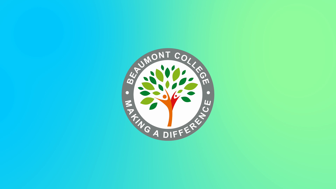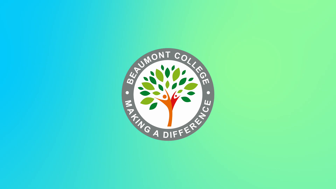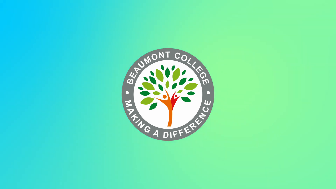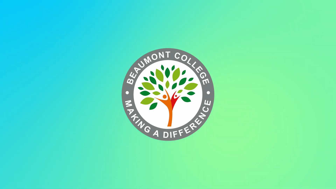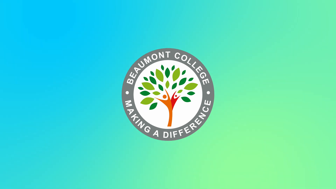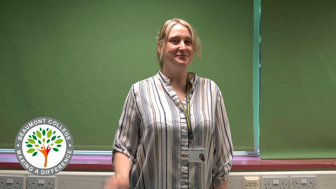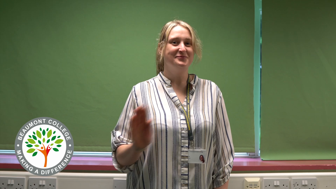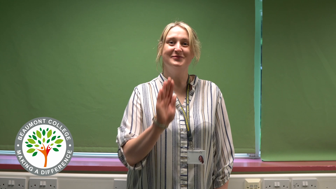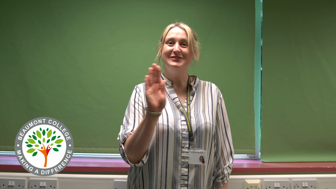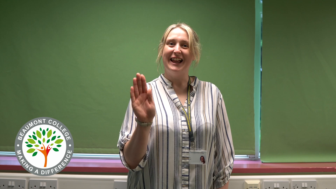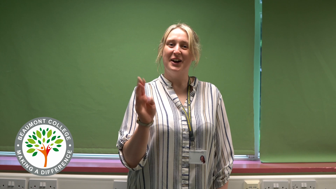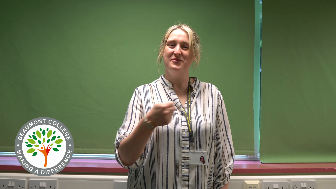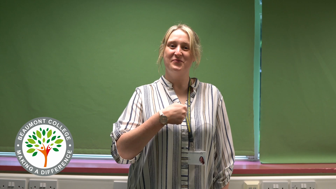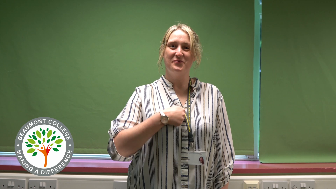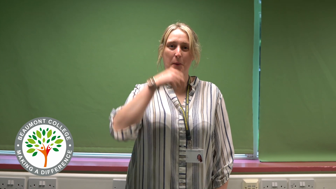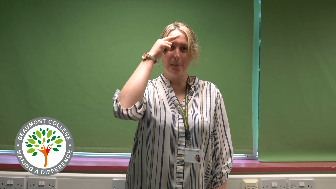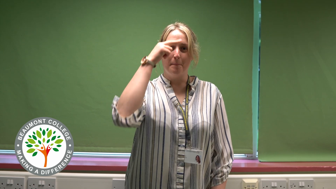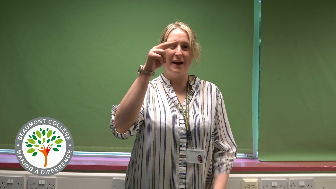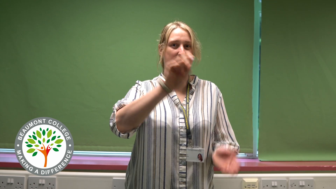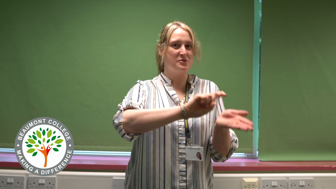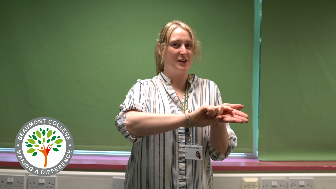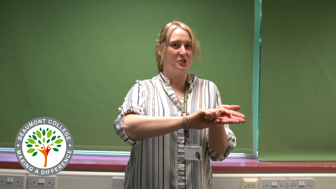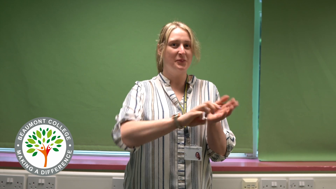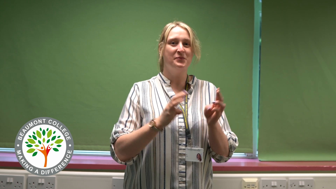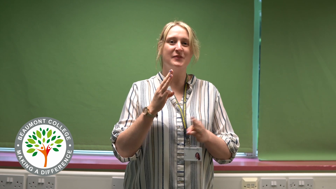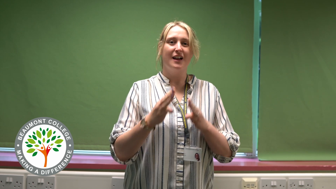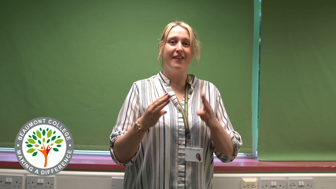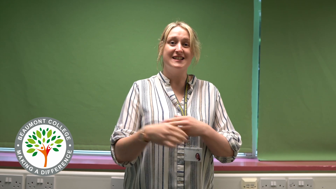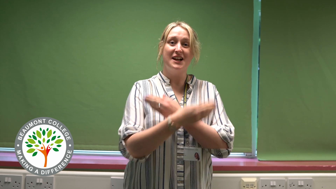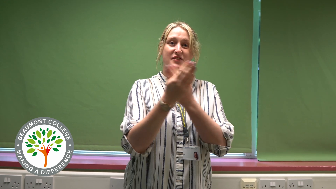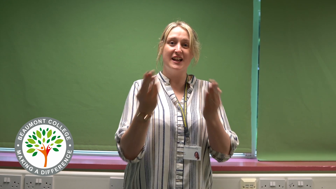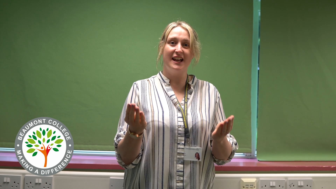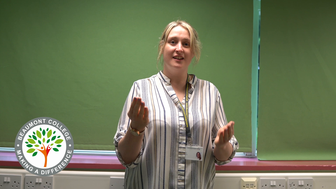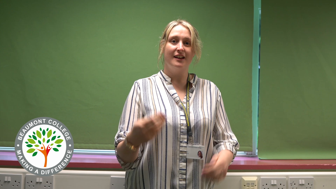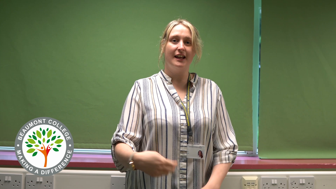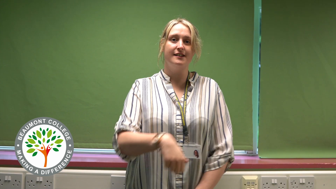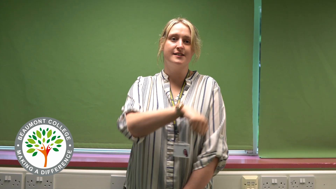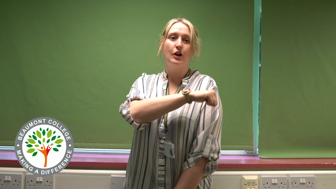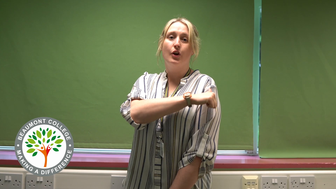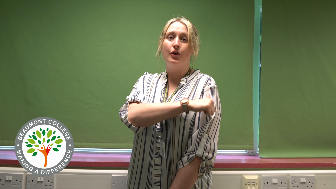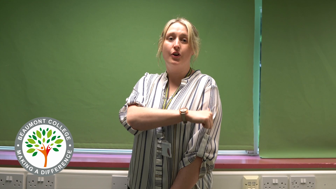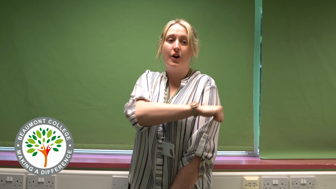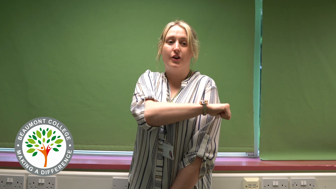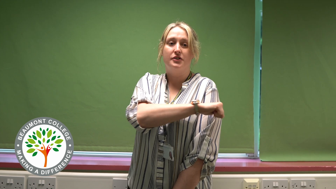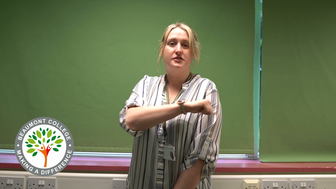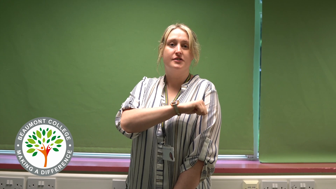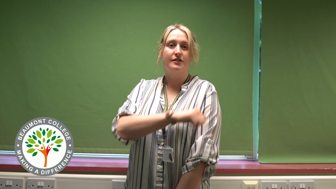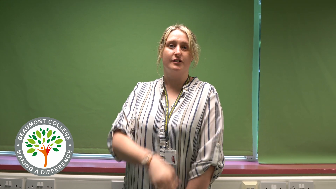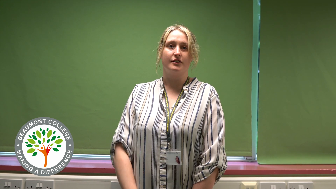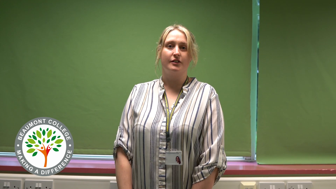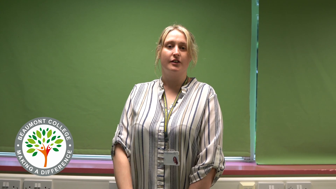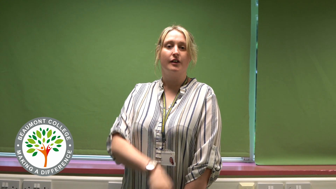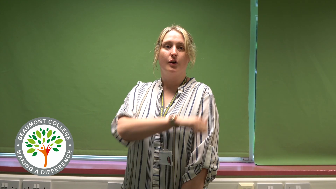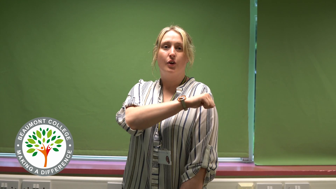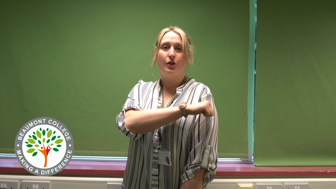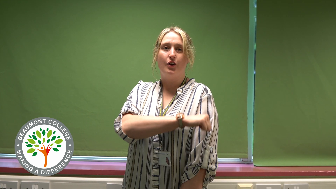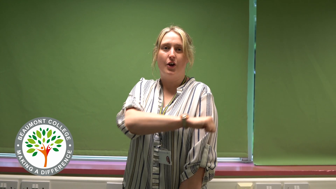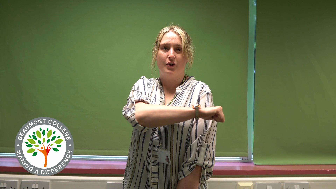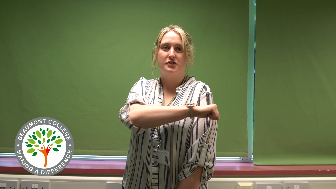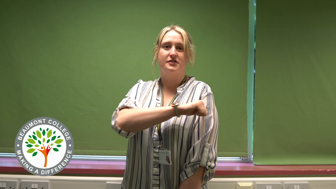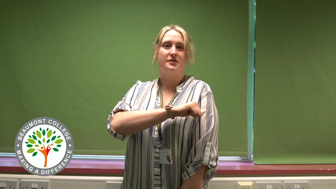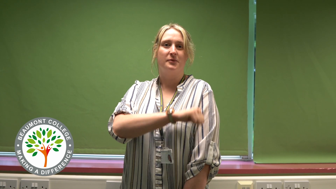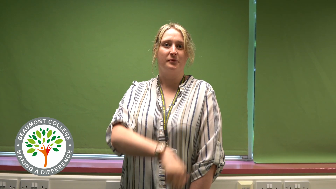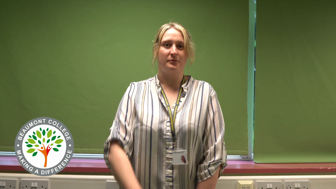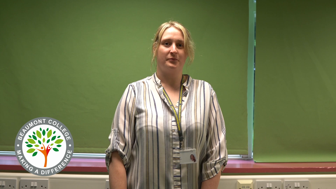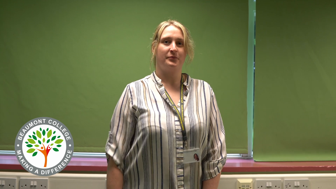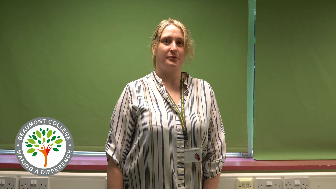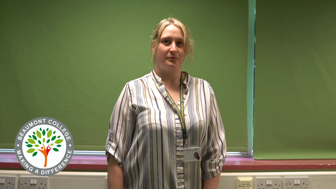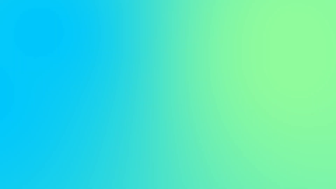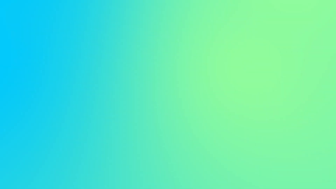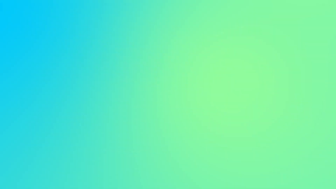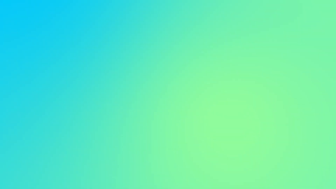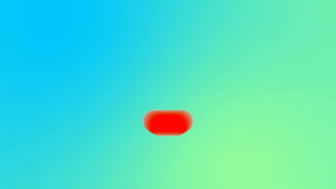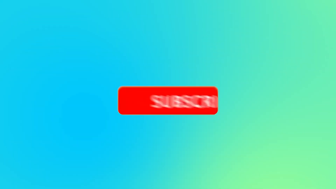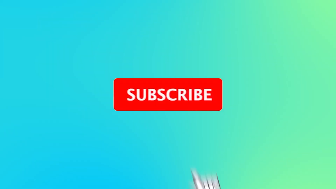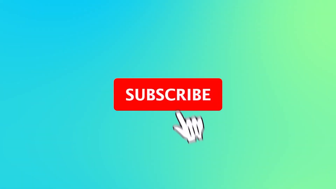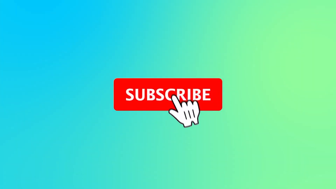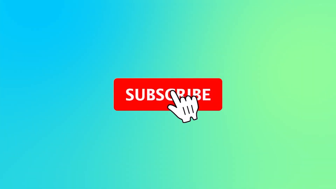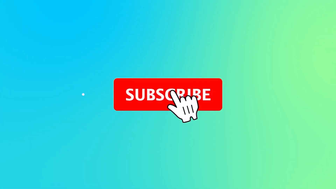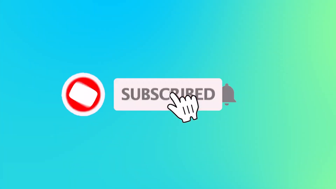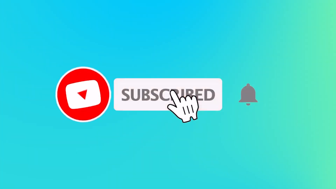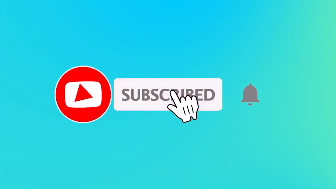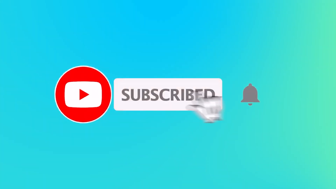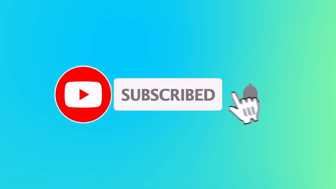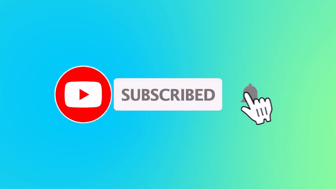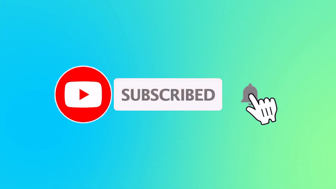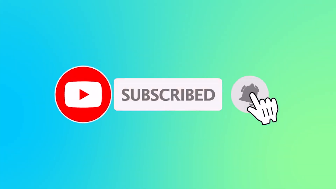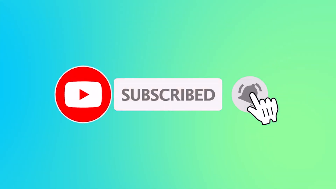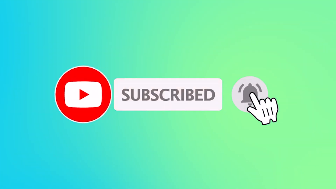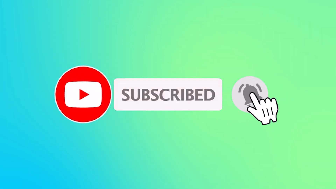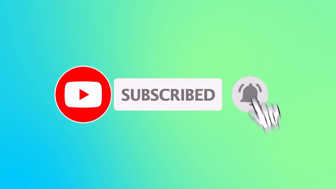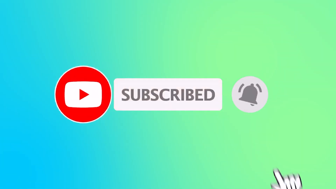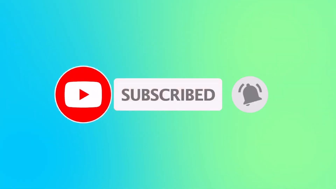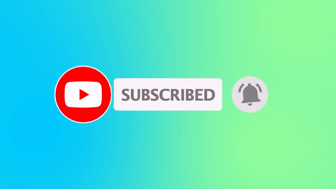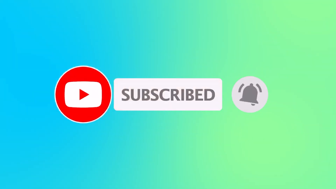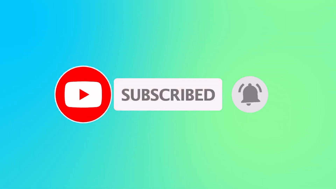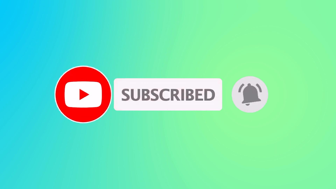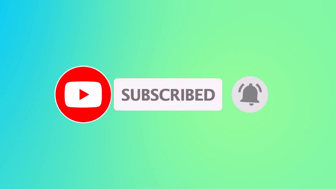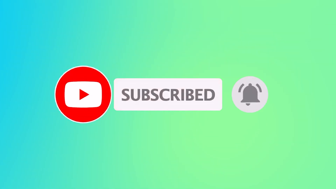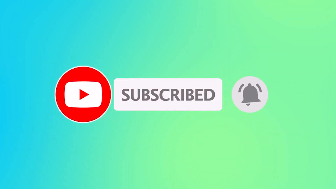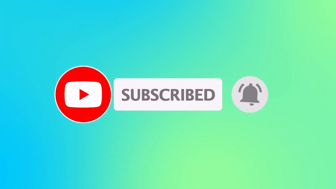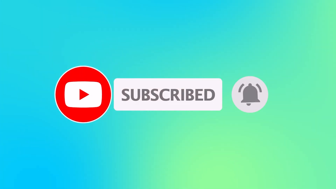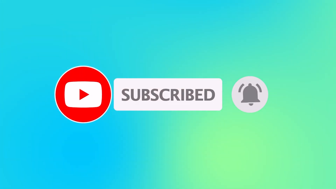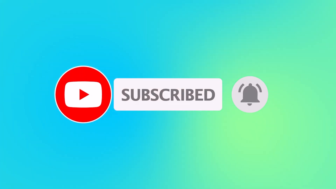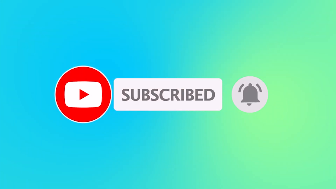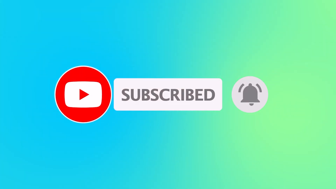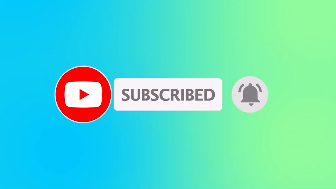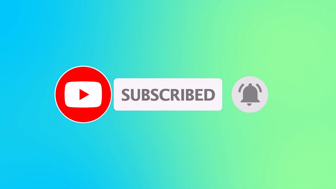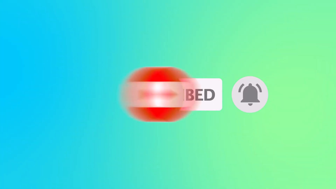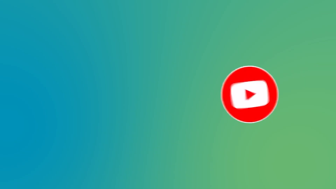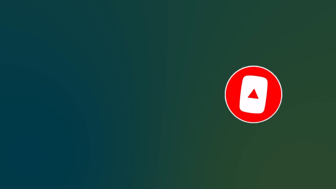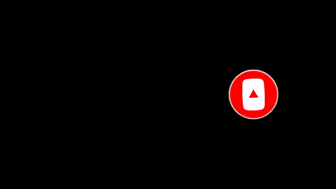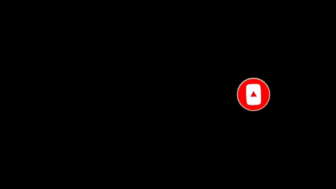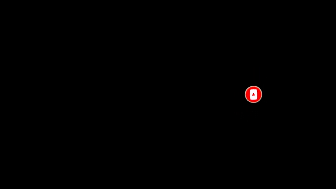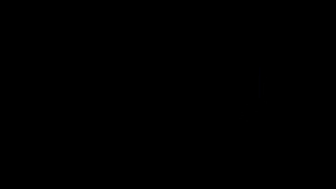Nurse